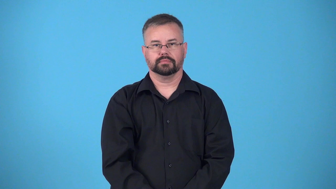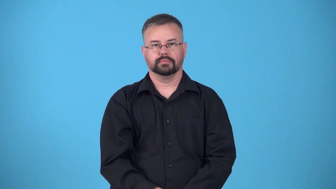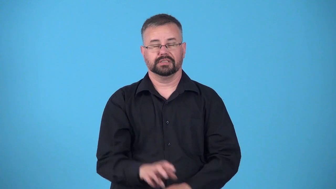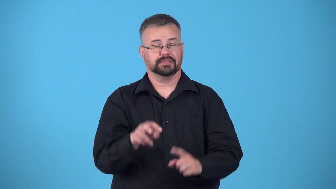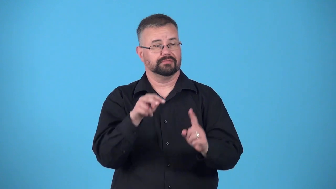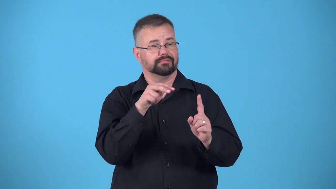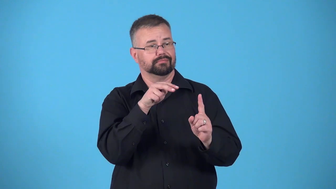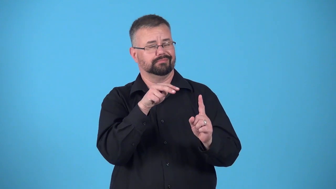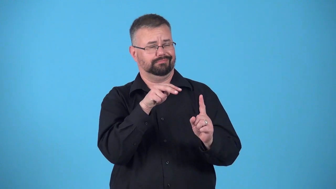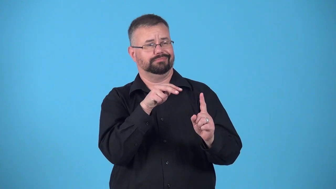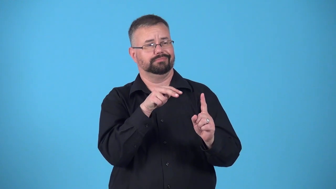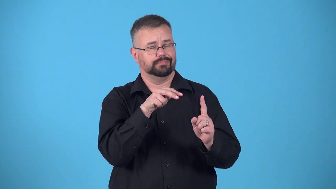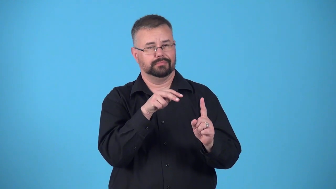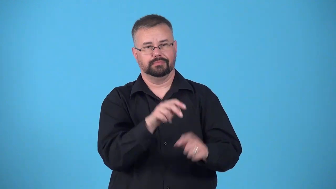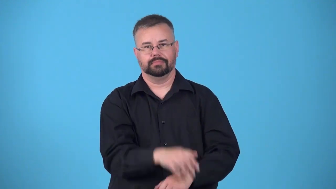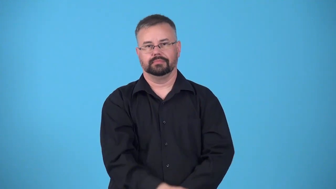sneer, sneer at